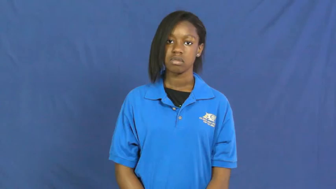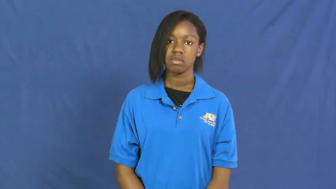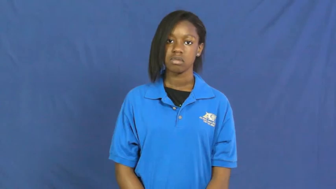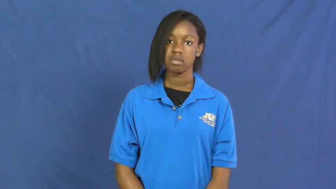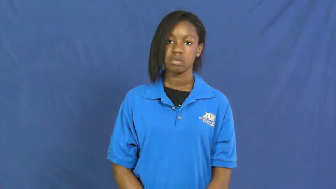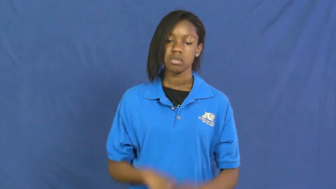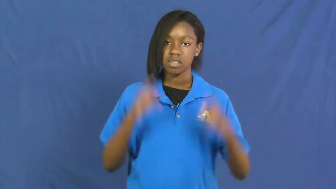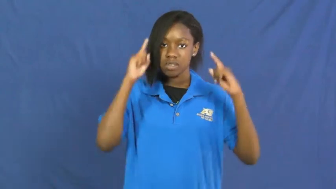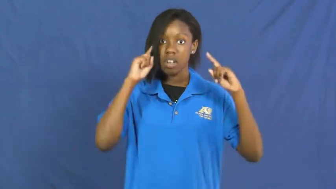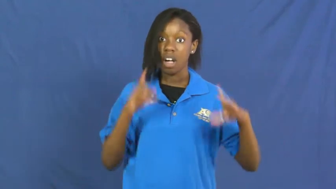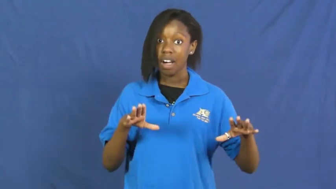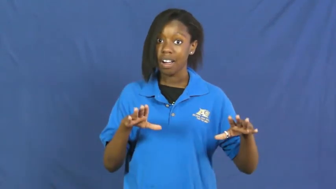shell-shocked